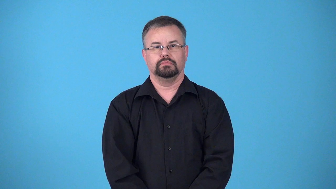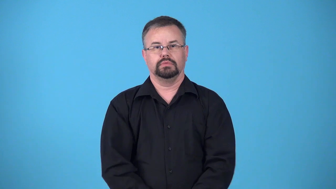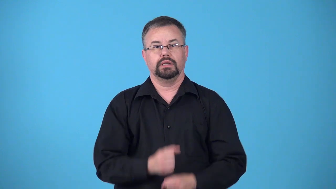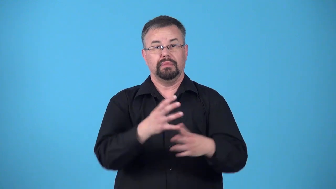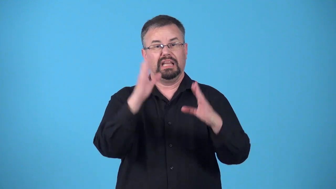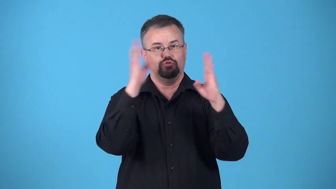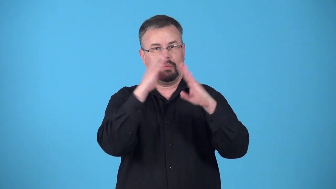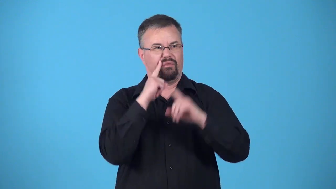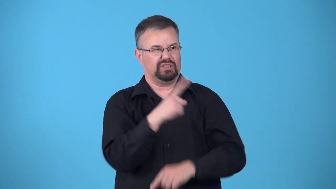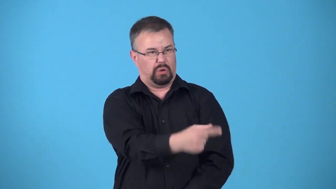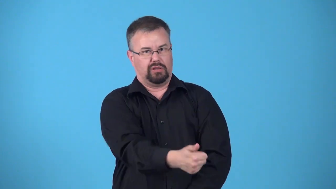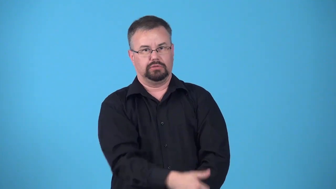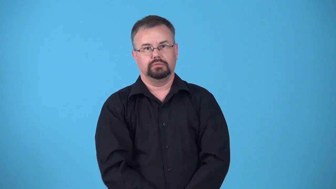make waves